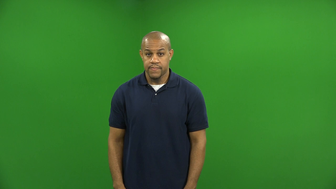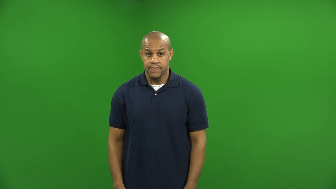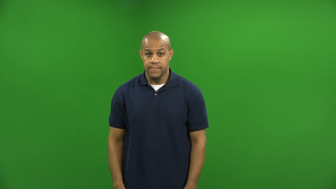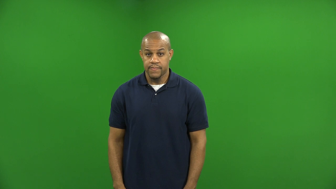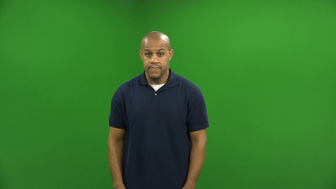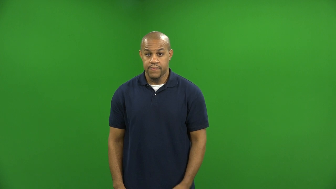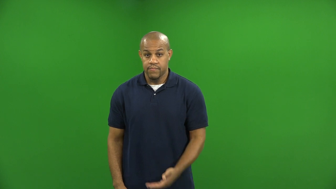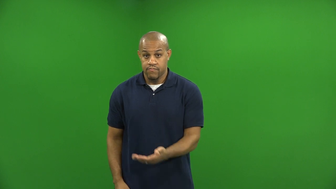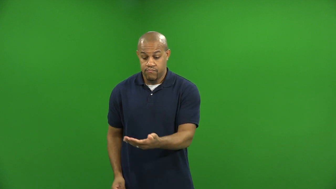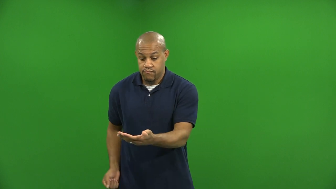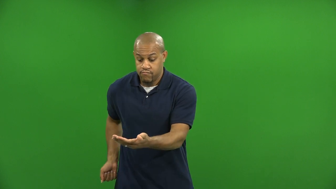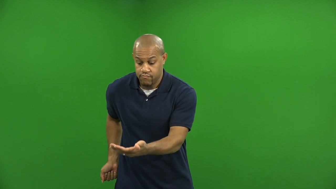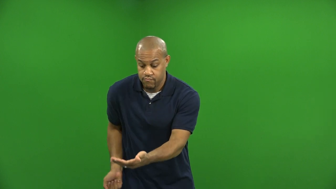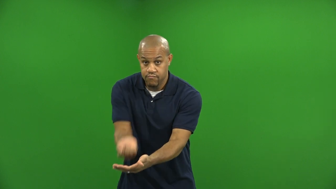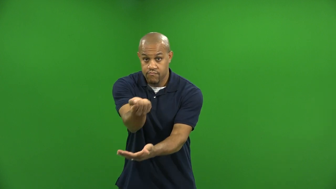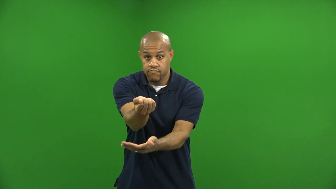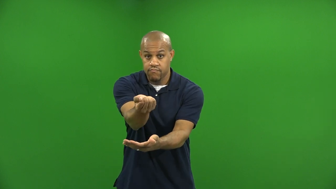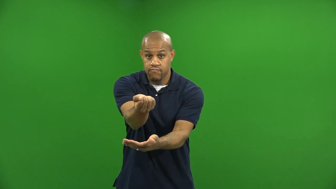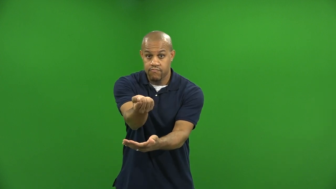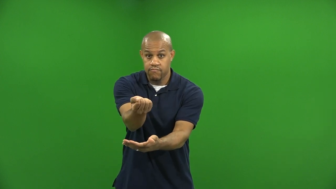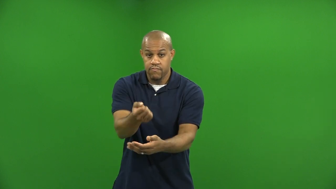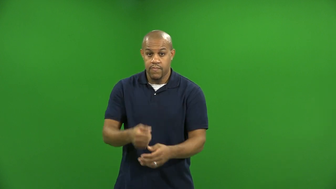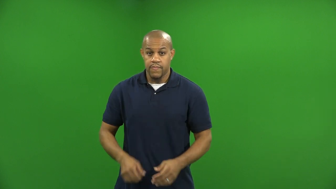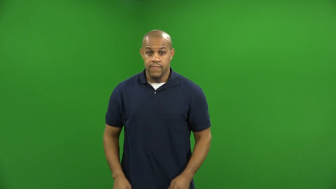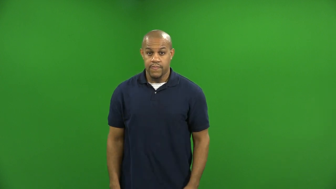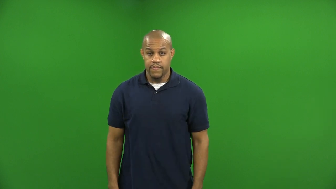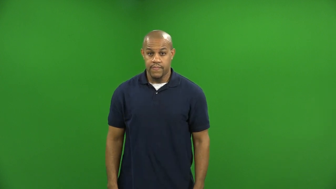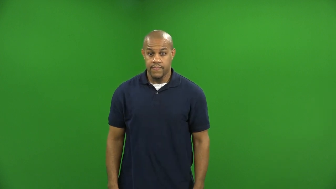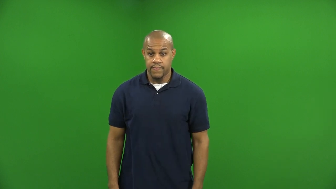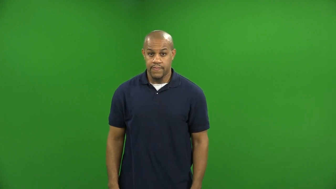Underhand serve